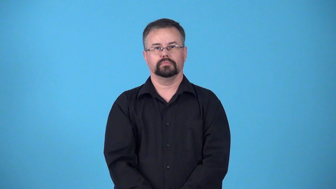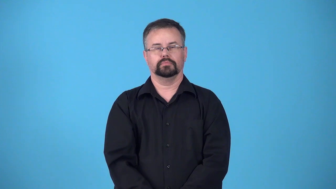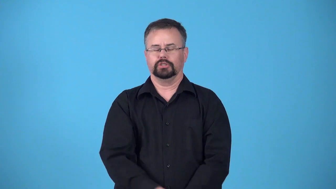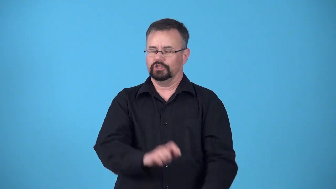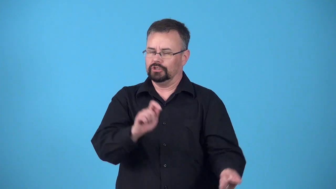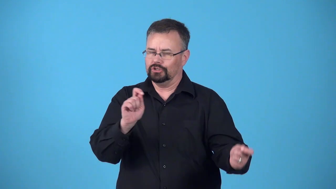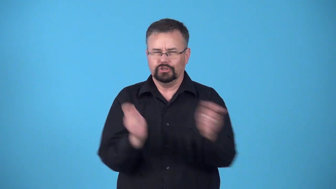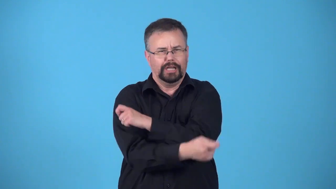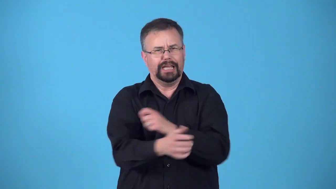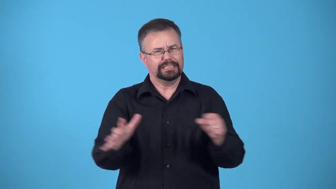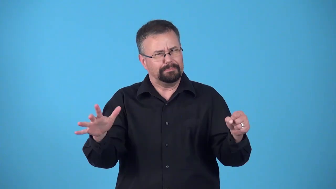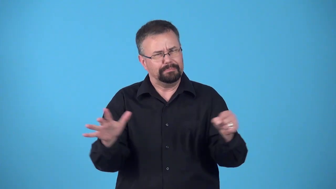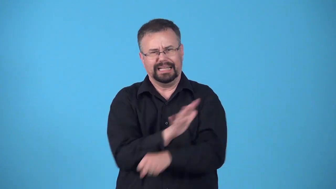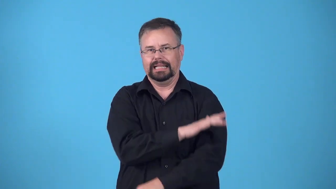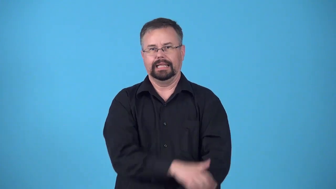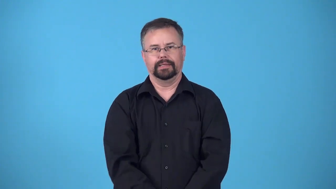turn something on its head